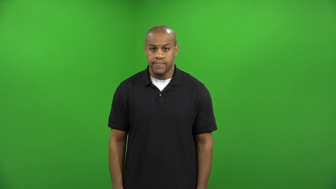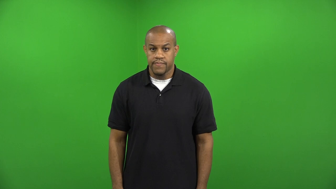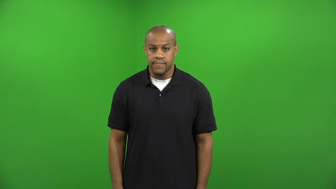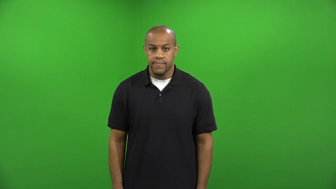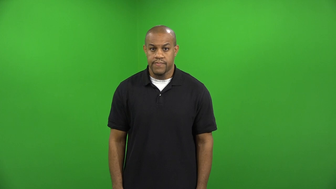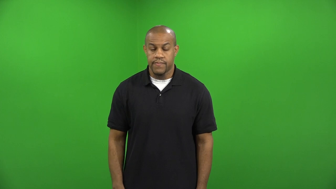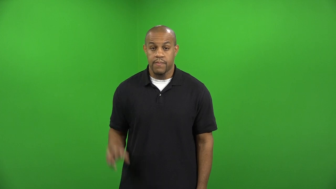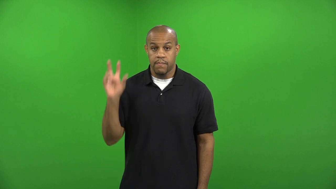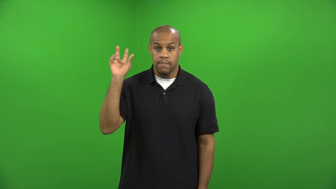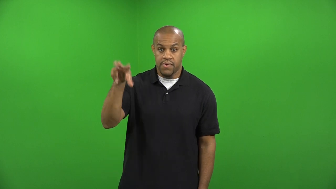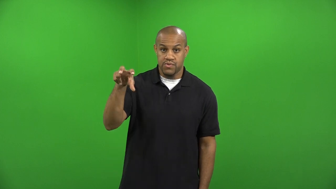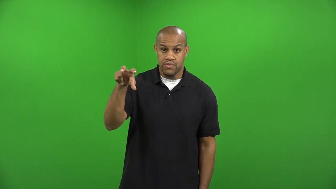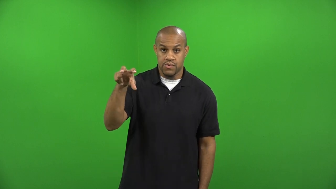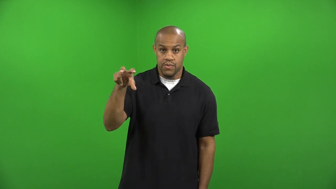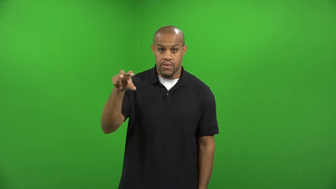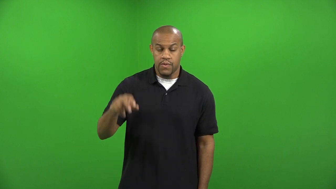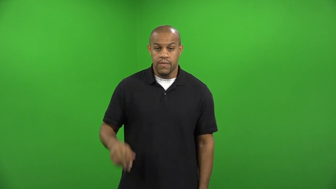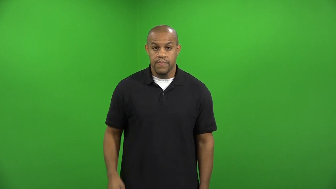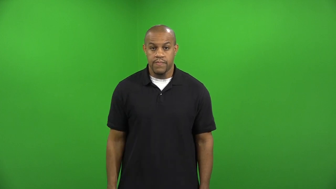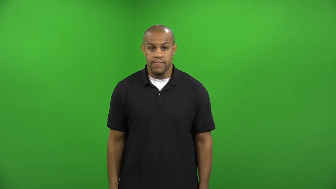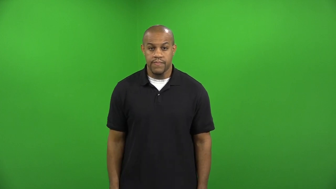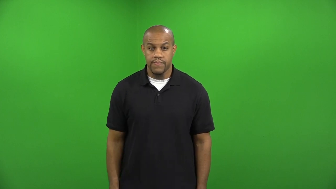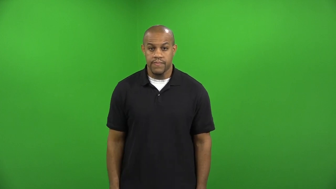Pitch